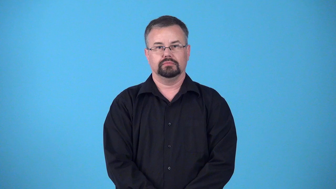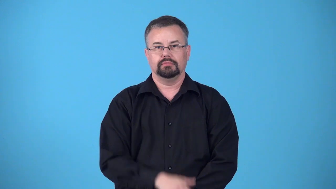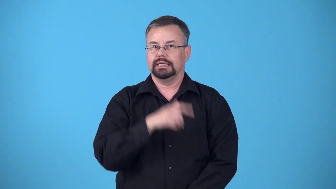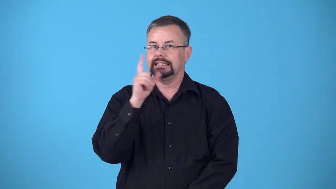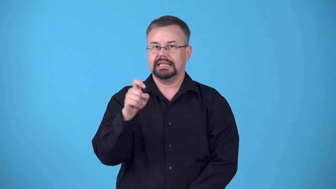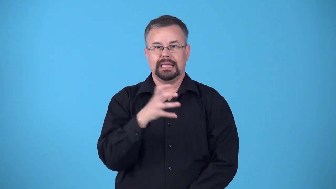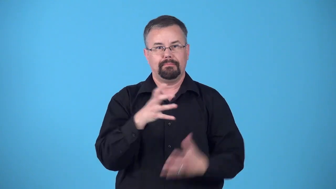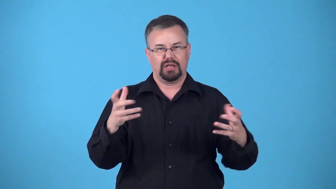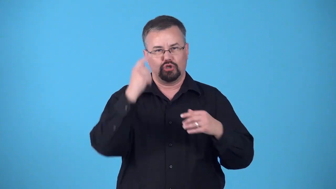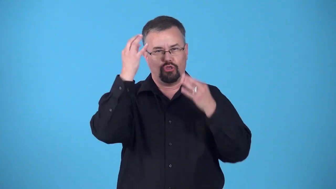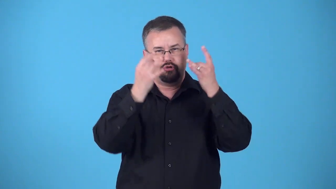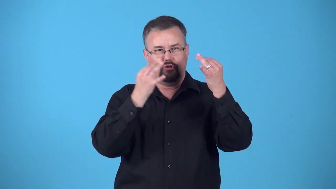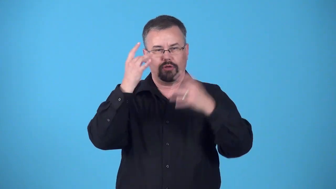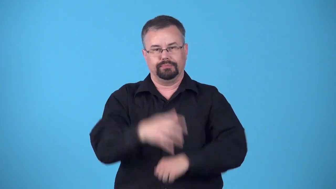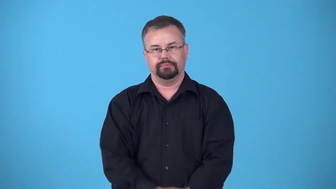off the top of my head